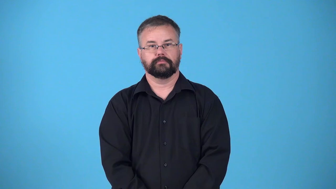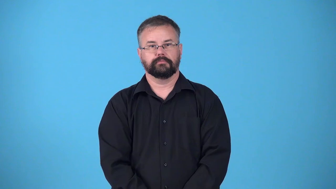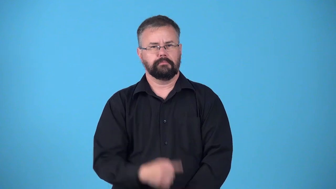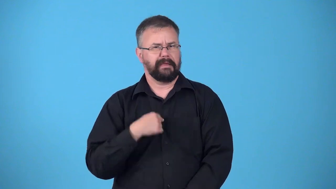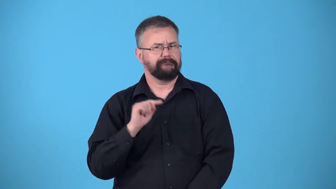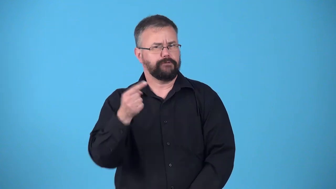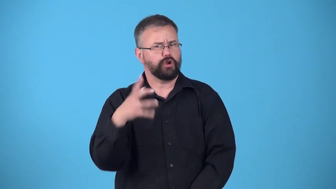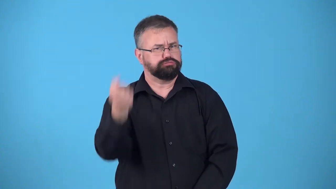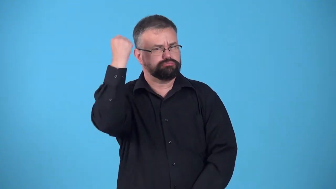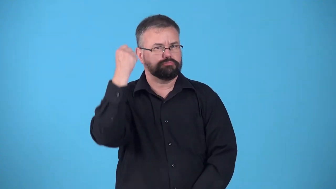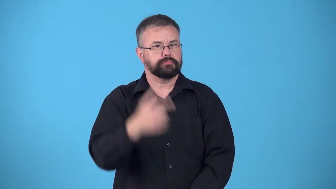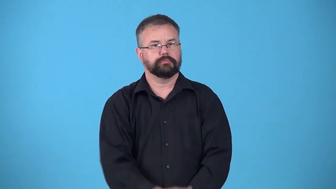dibs on